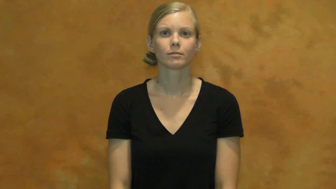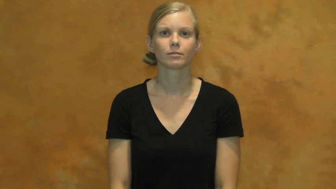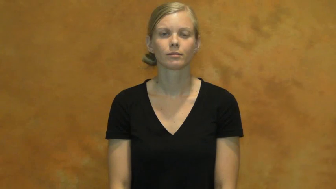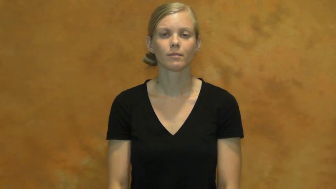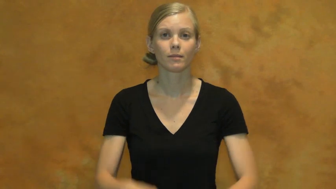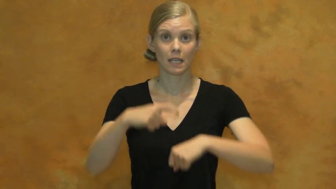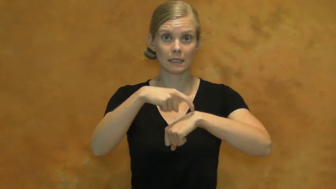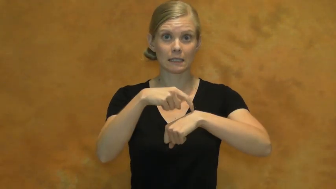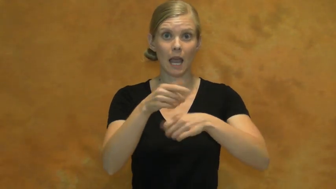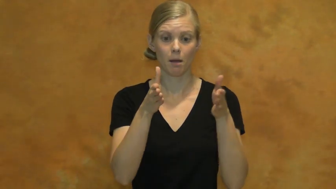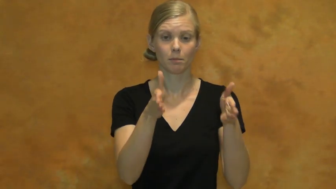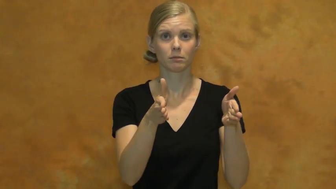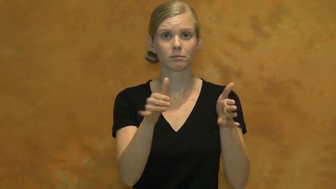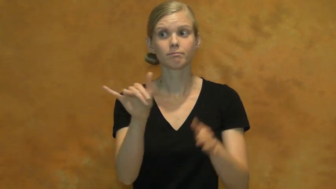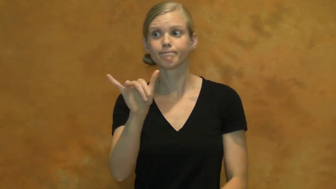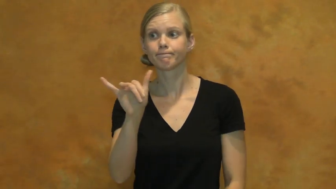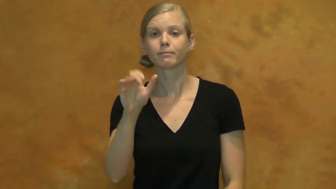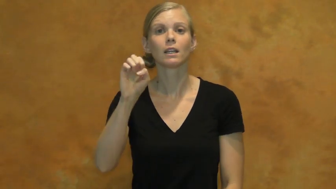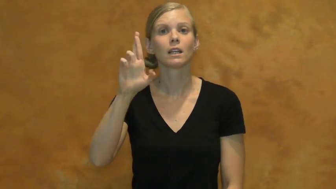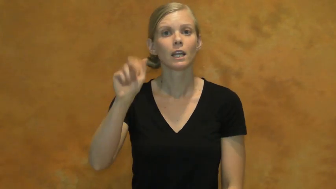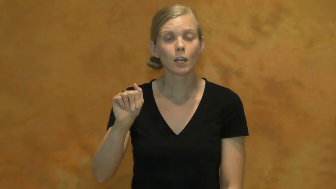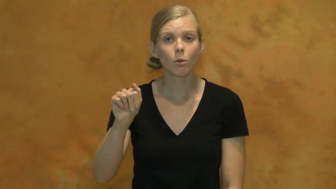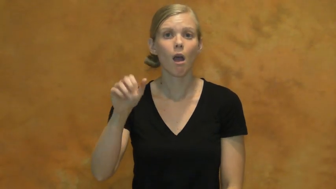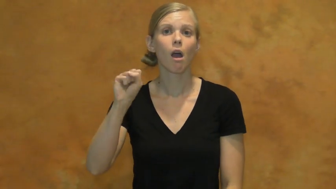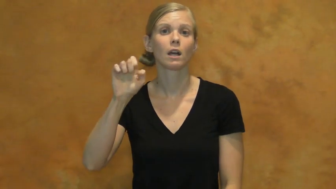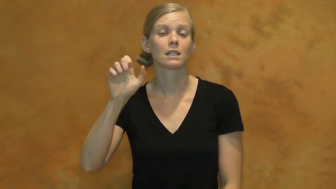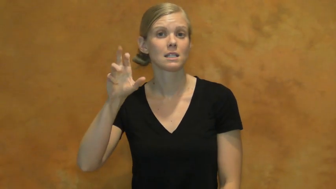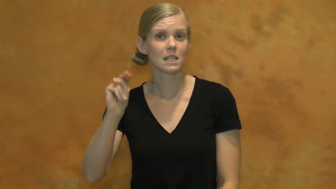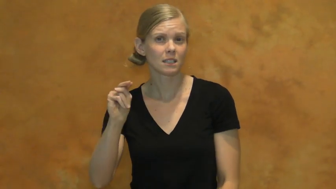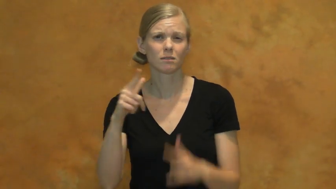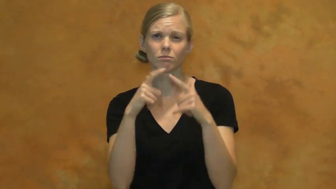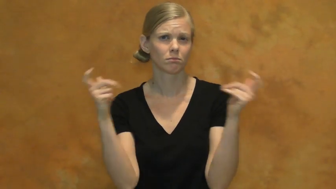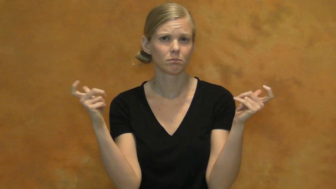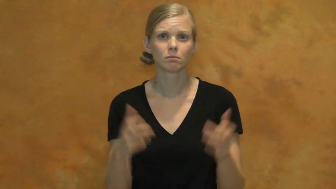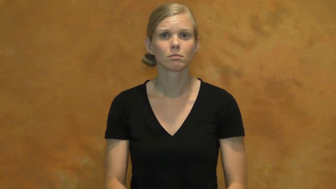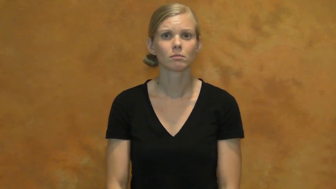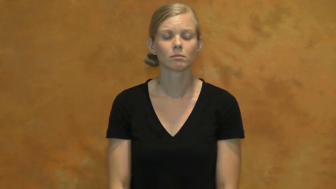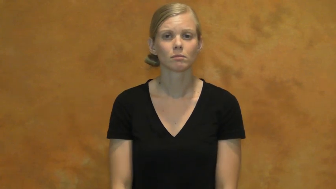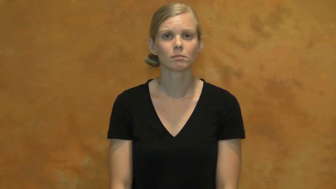period